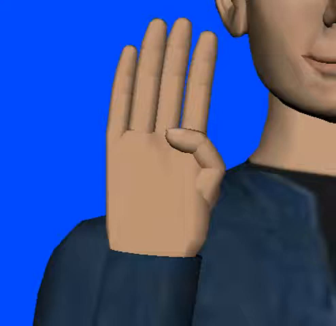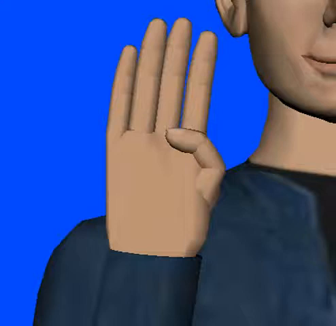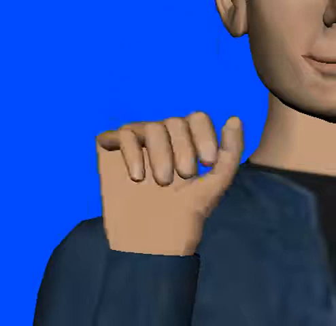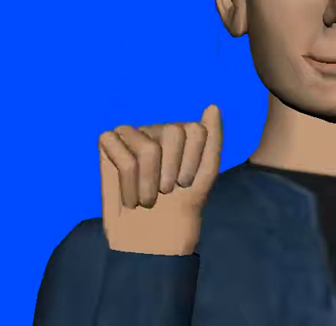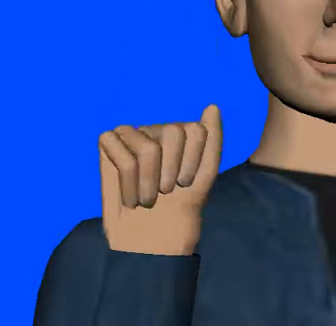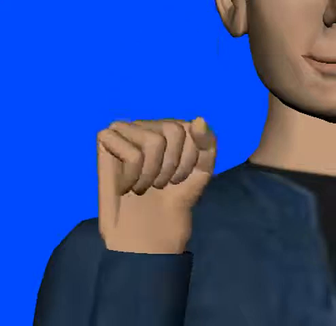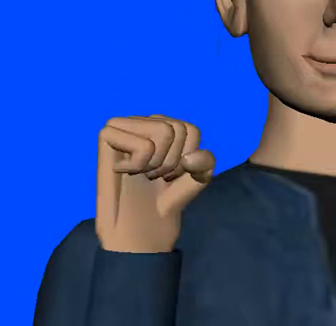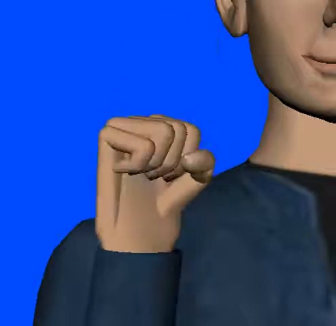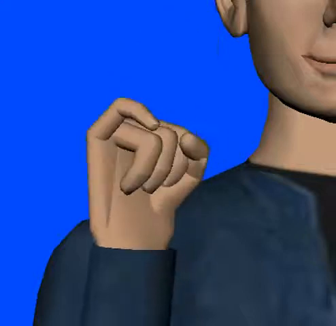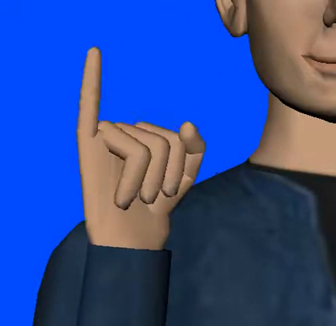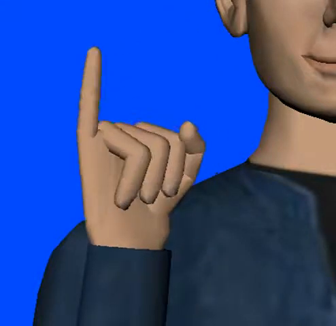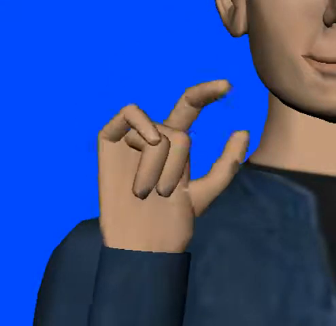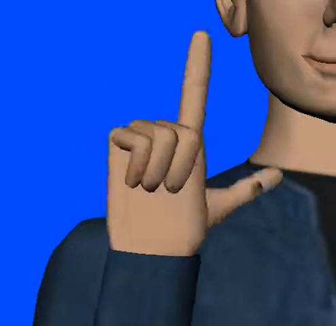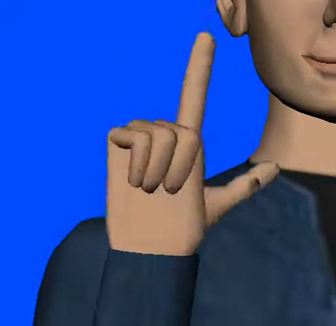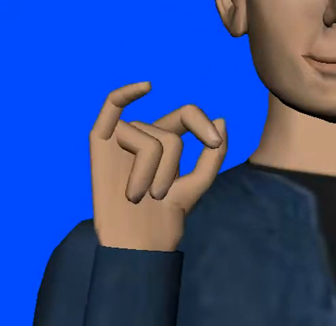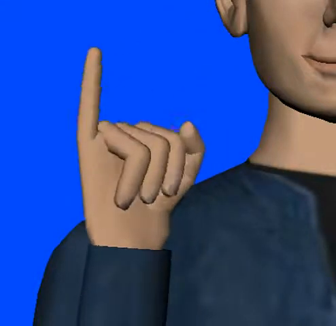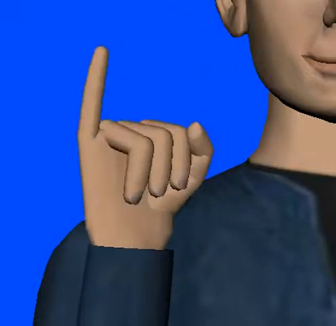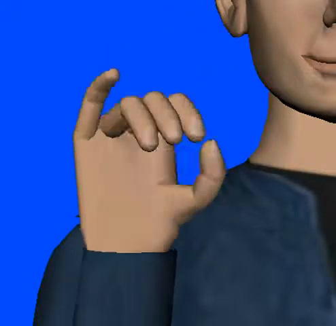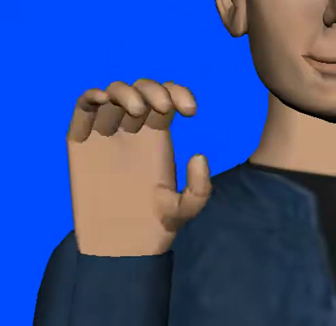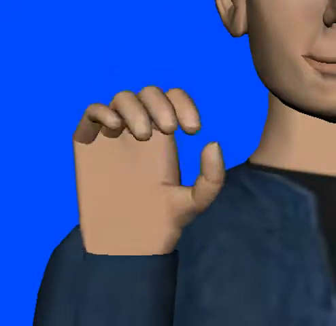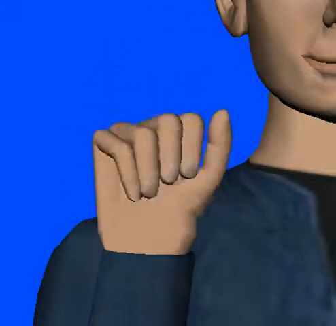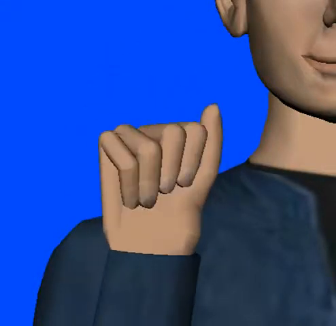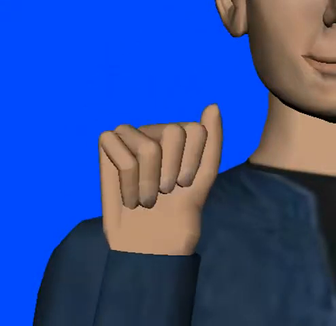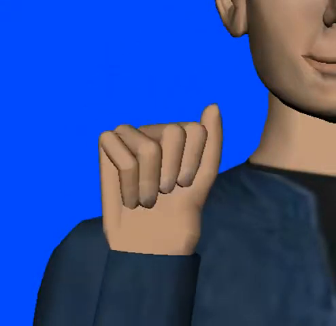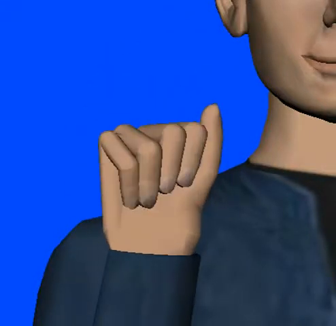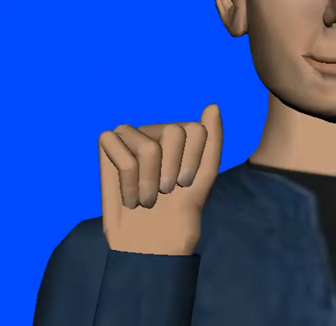basilica-roman